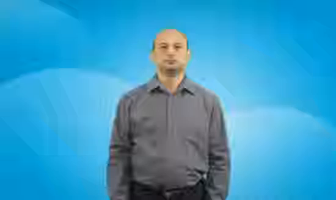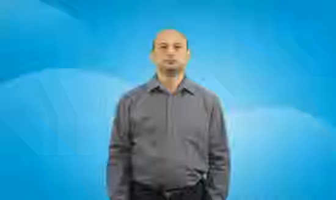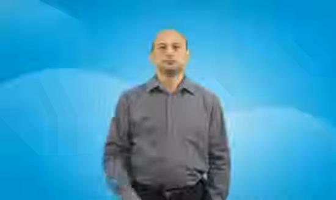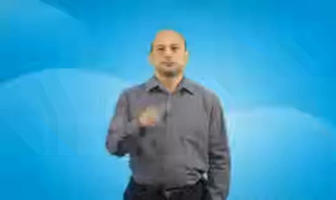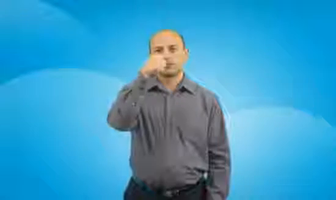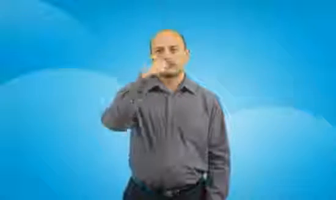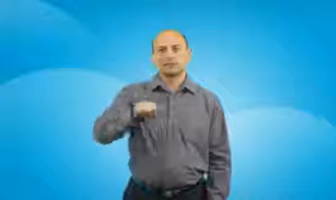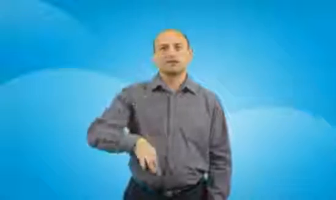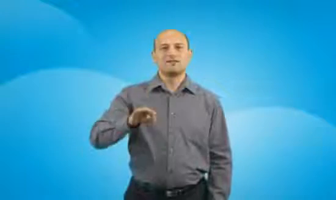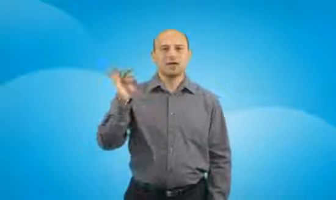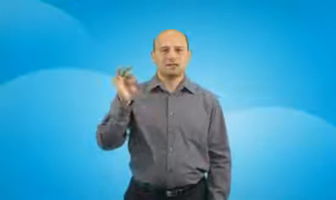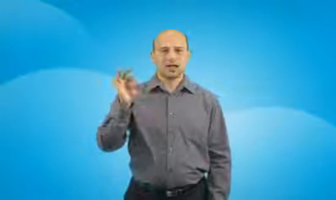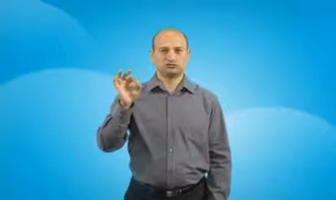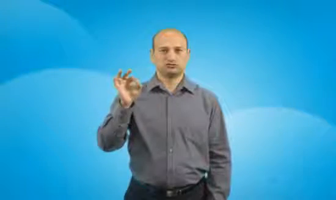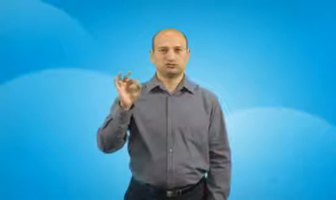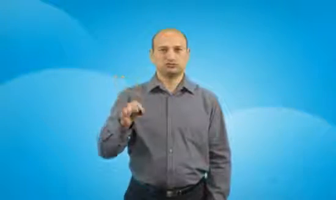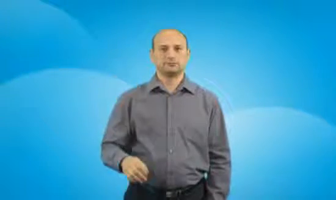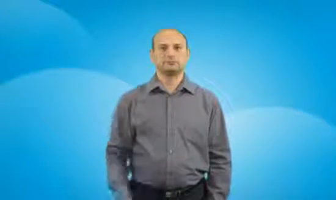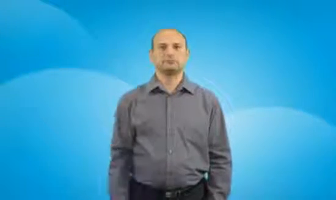Referendum